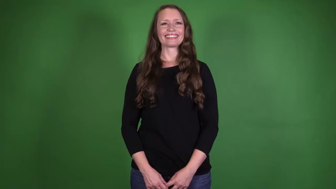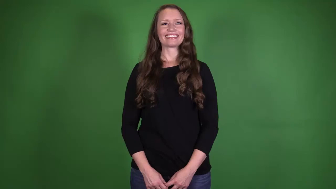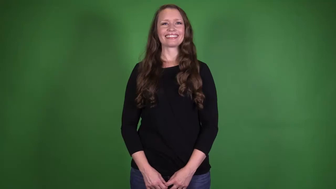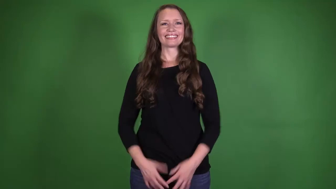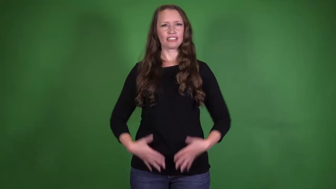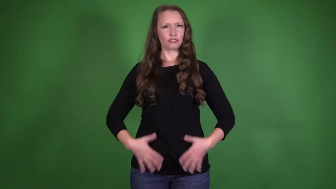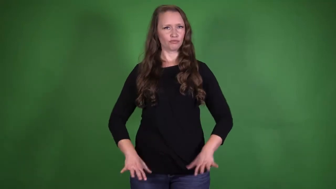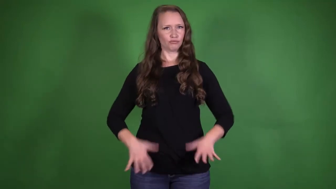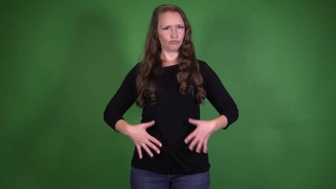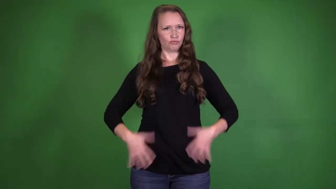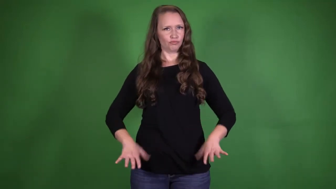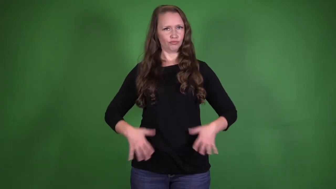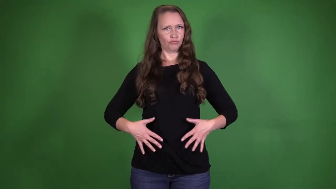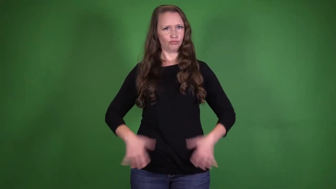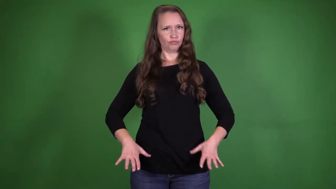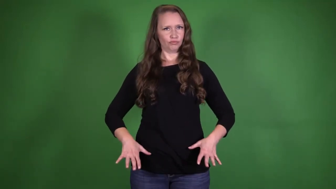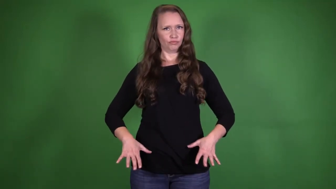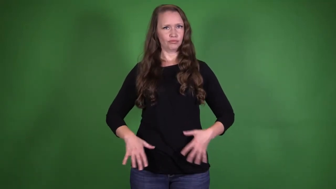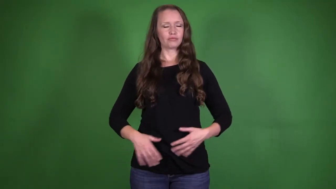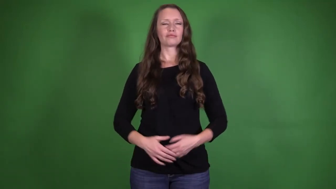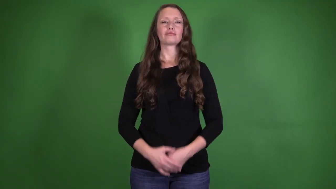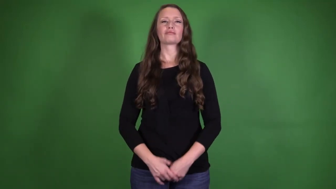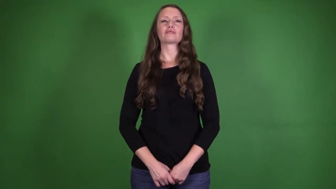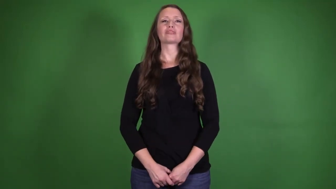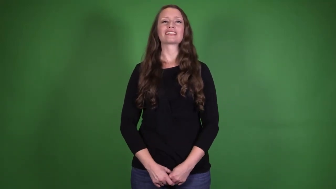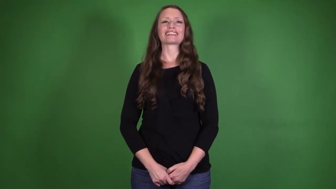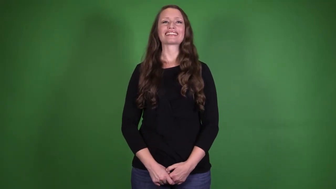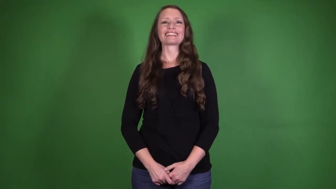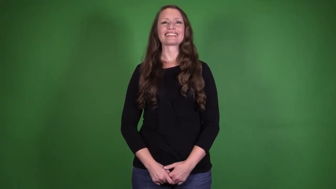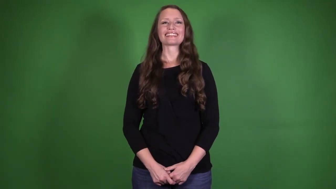Skirt